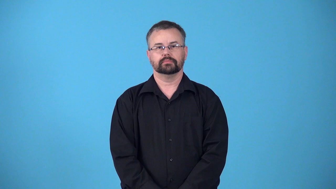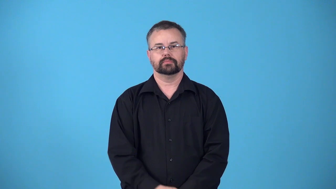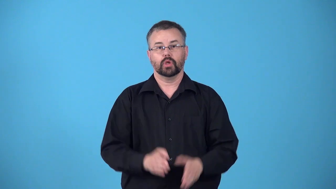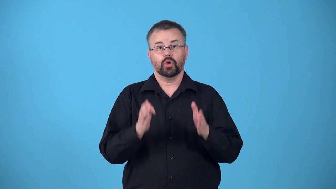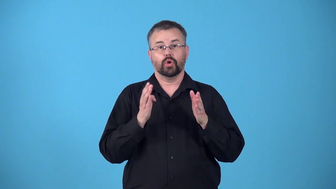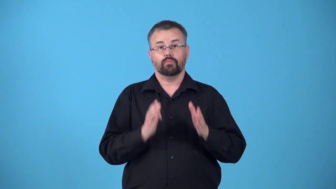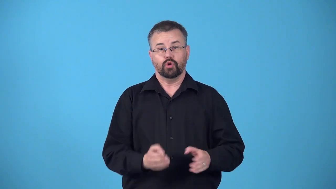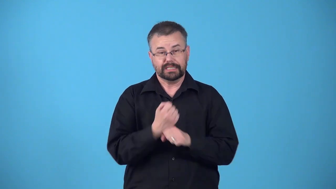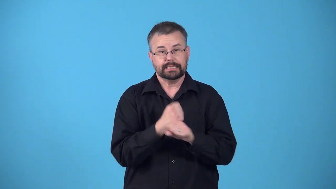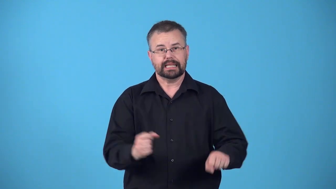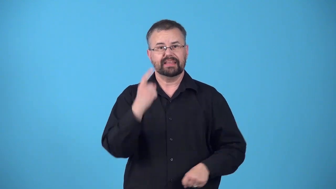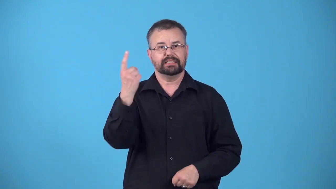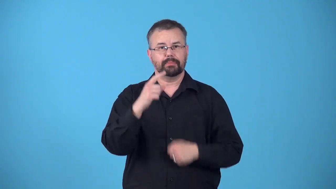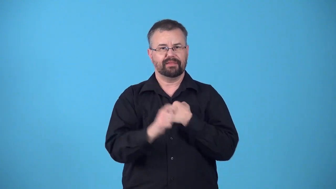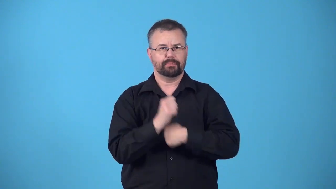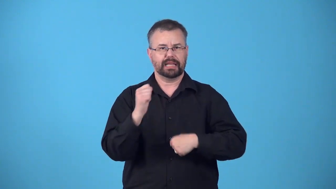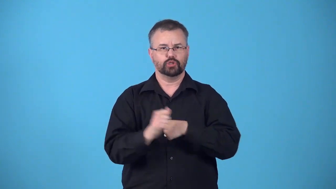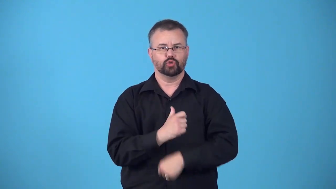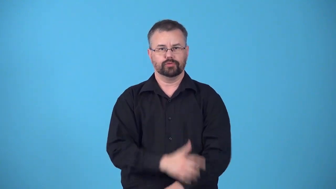rescuer